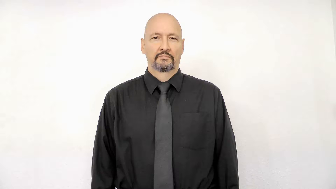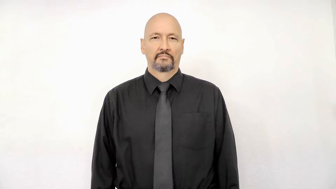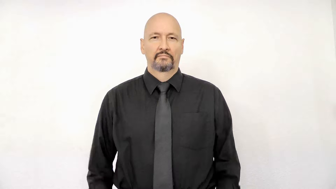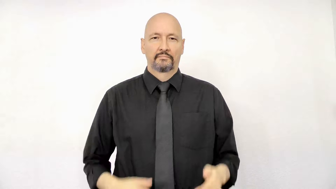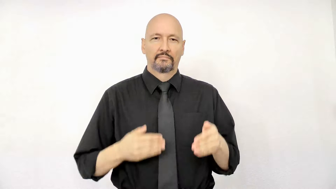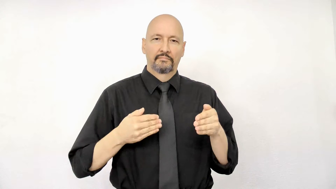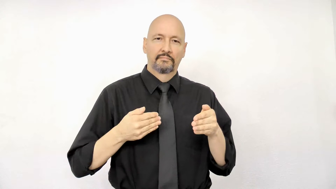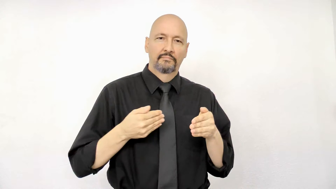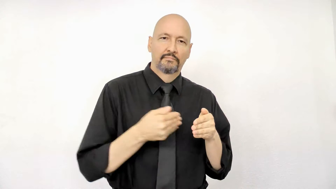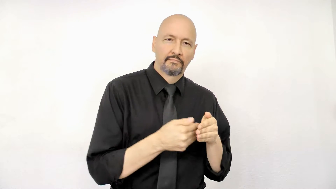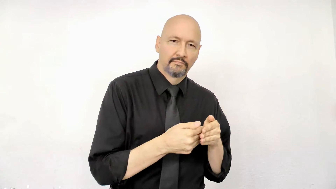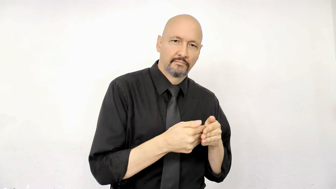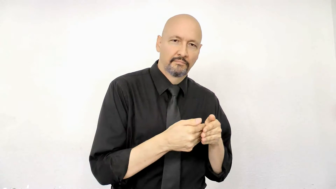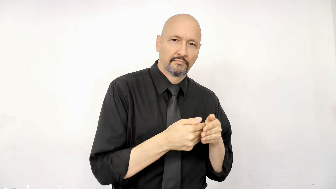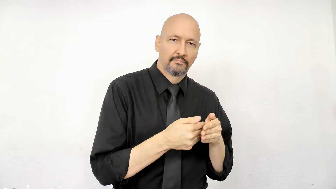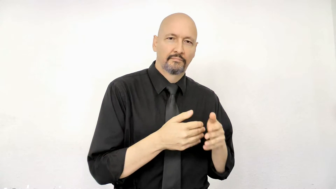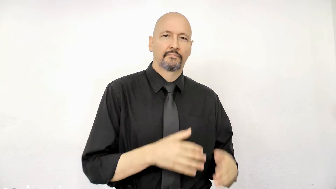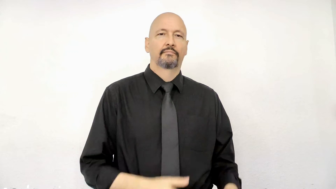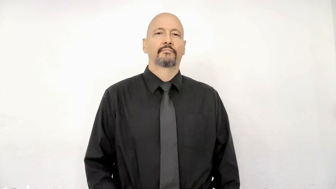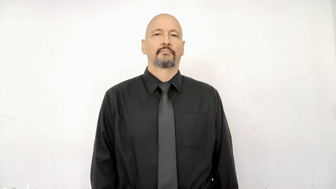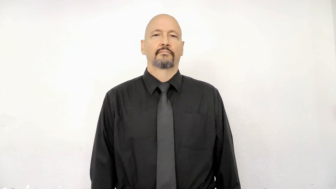close near to